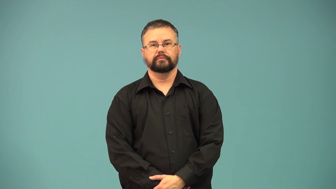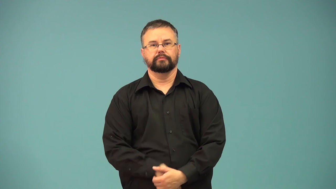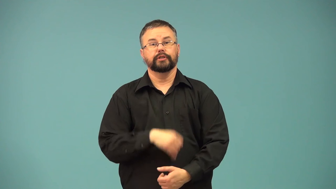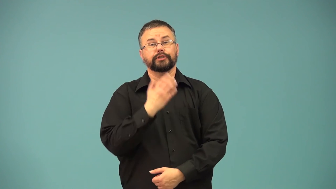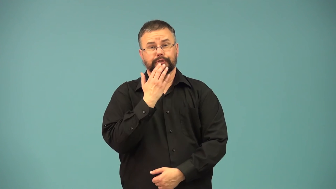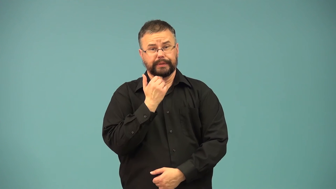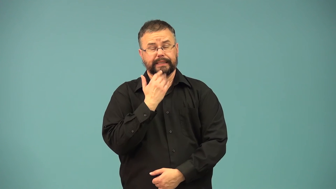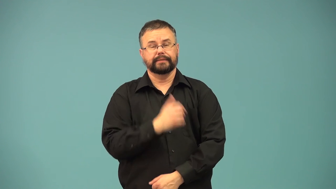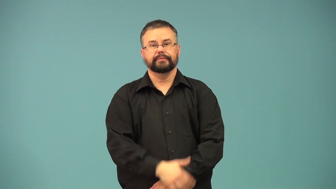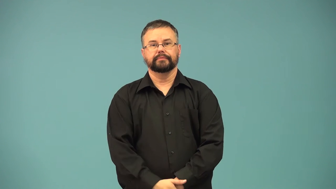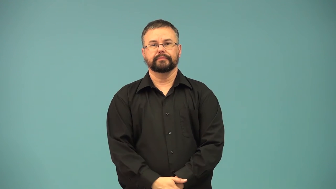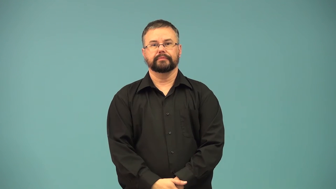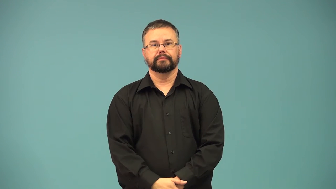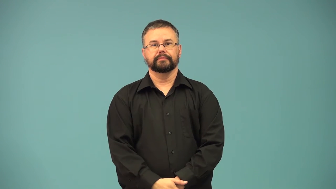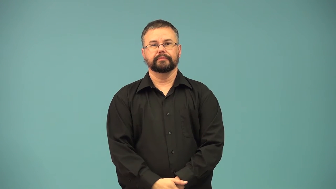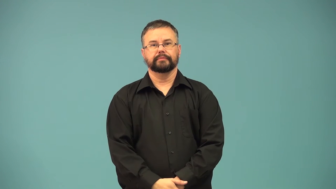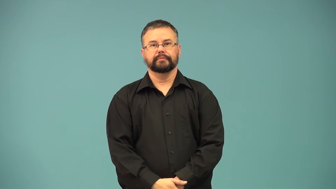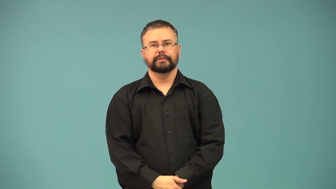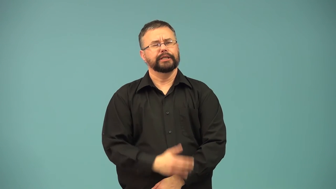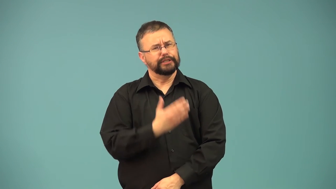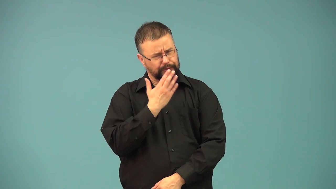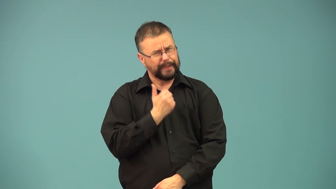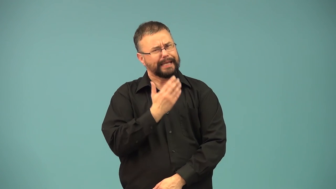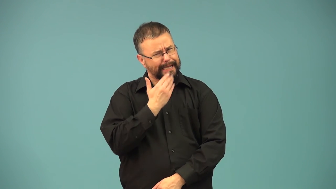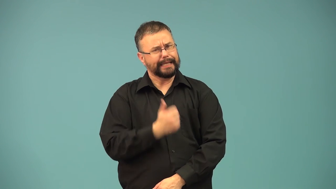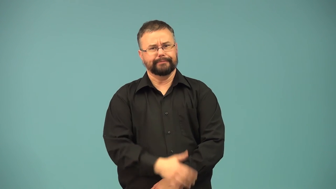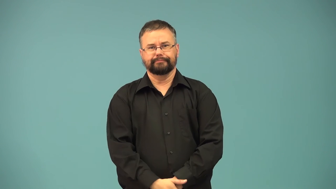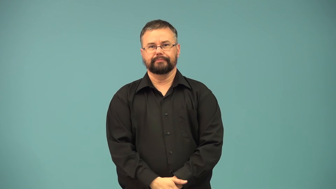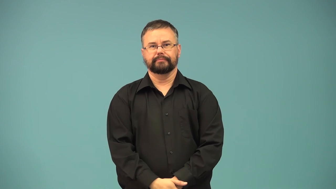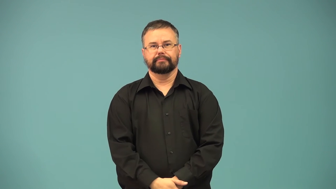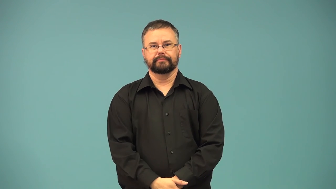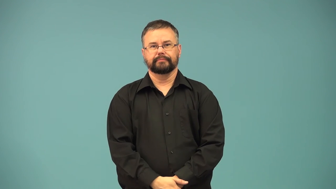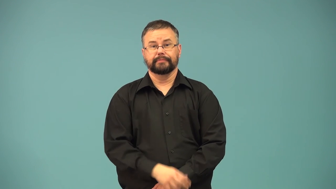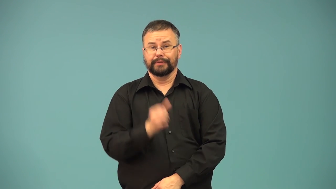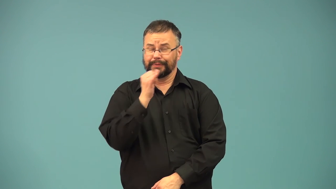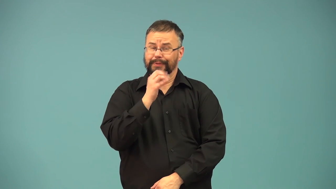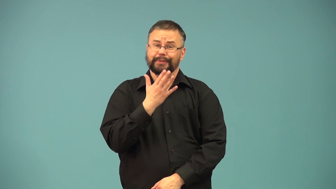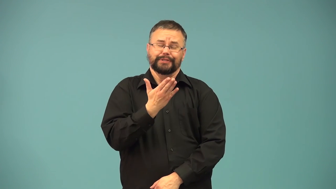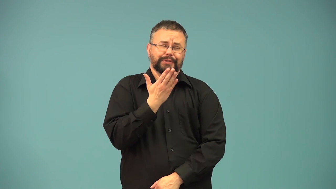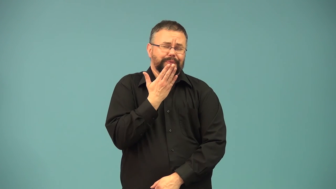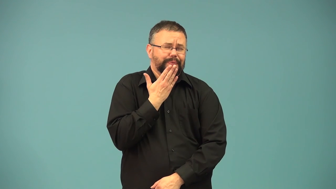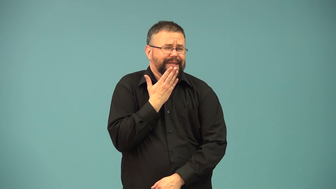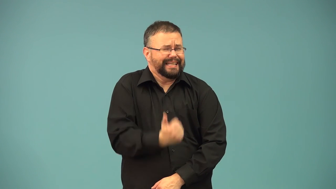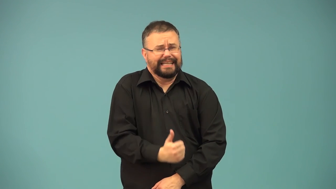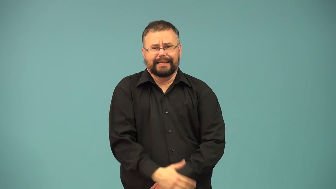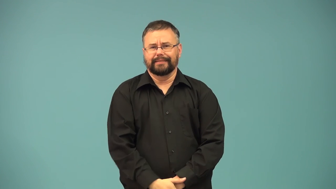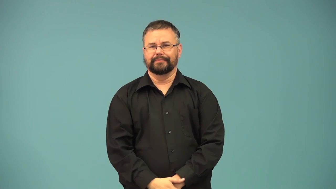dear,dearer,dearest,sweeter,sweetest